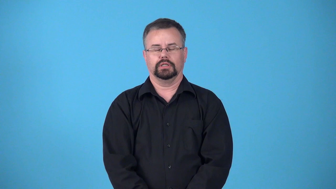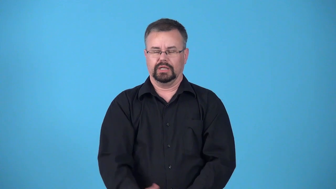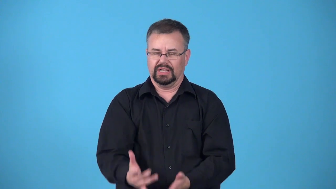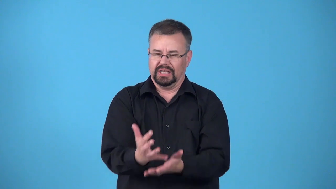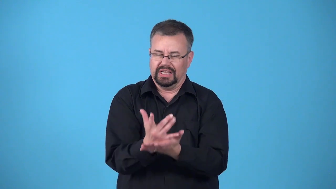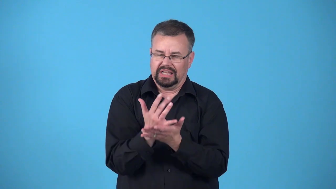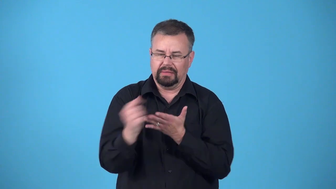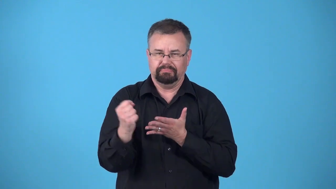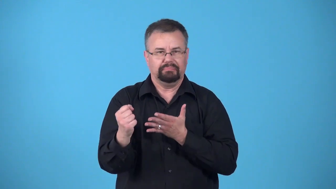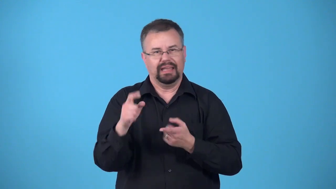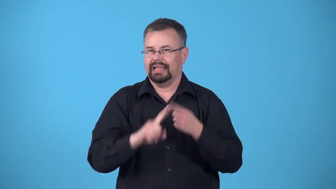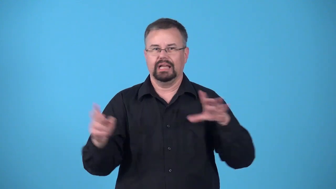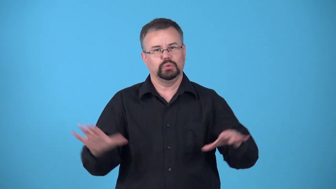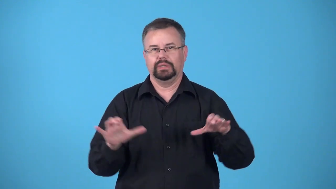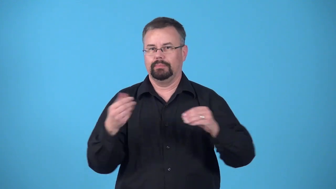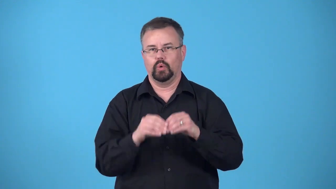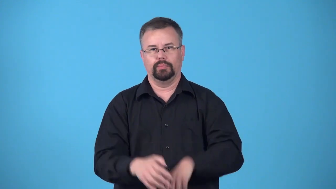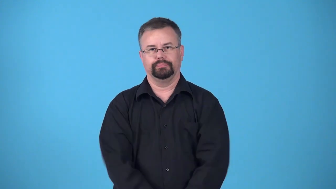shoot your wad